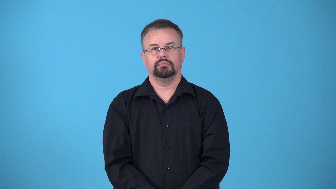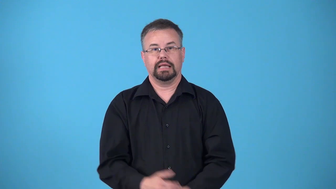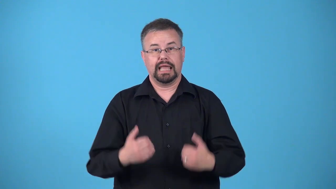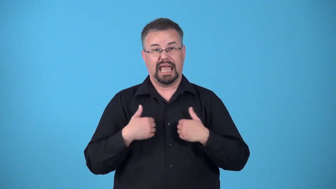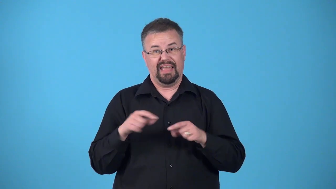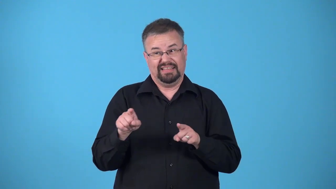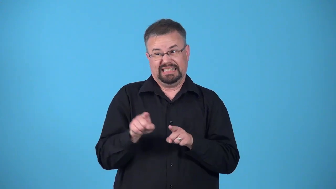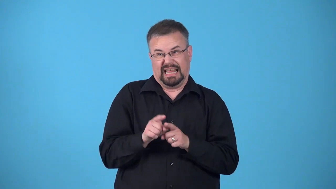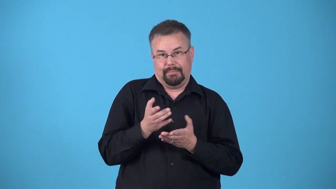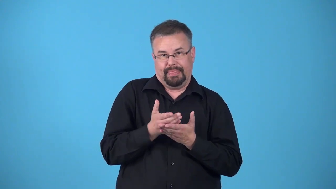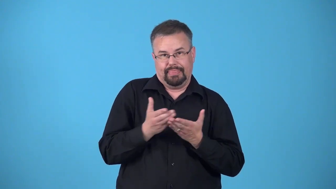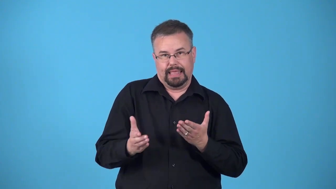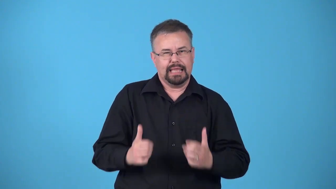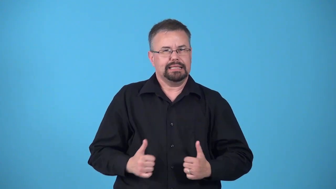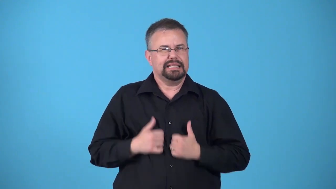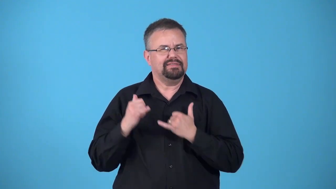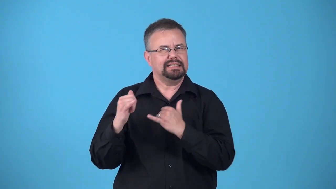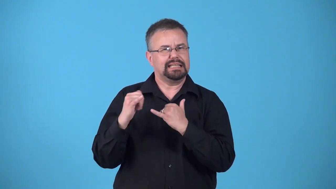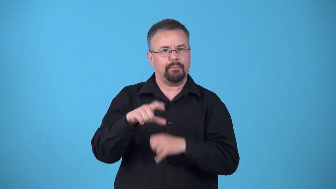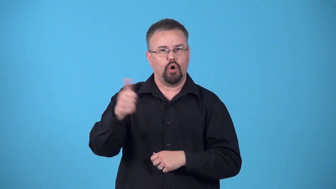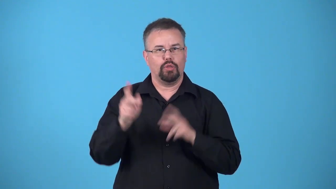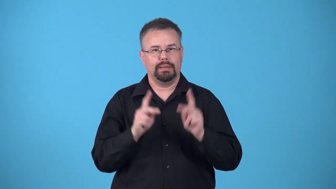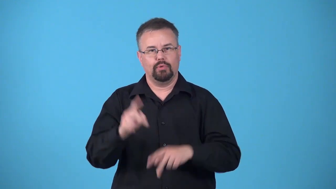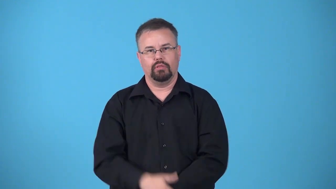keep up with the joneses